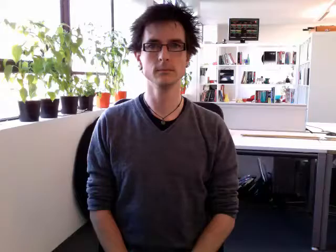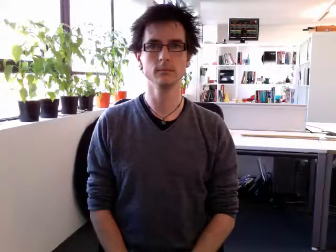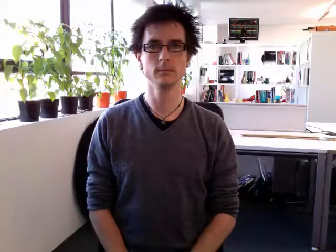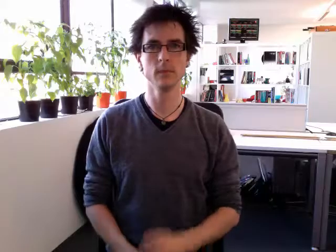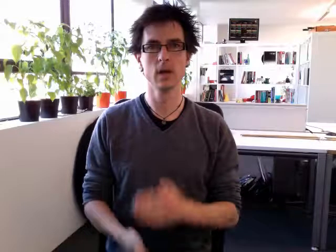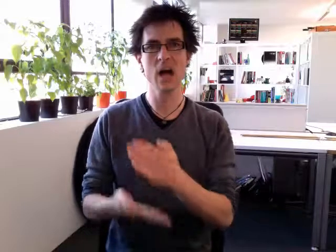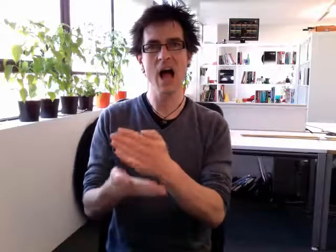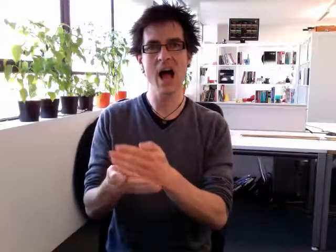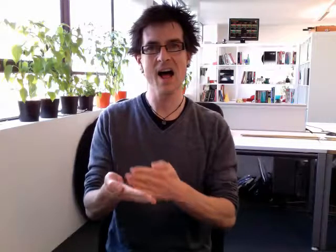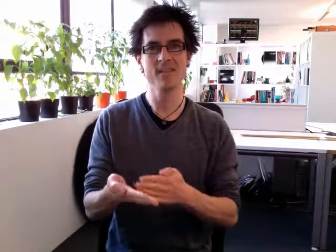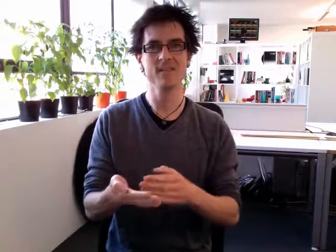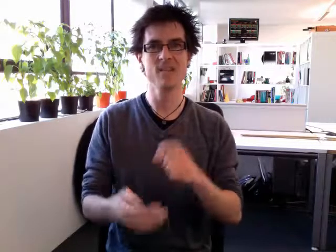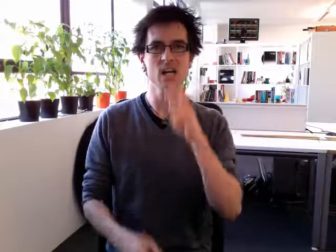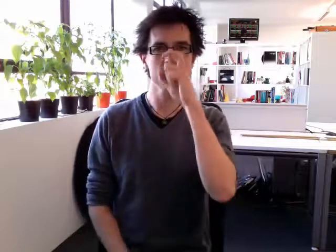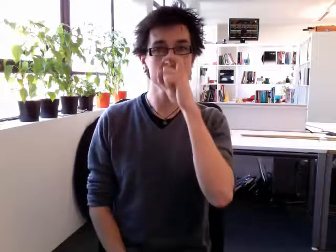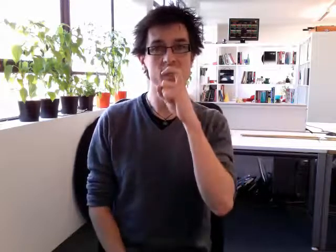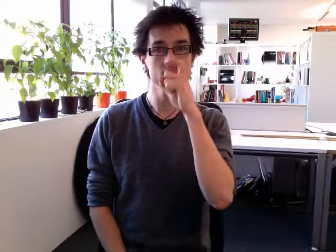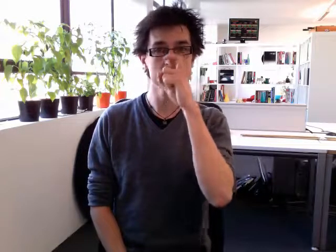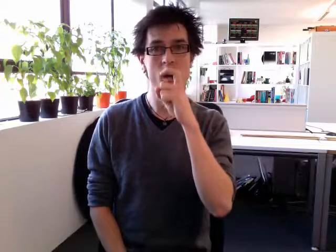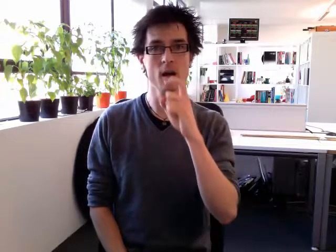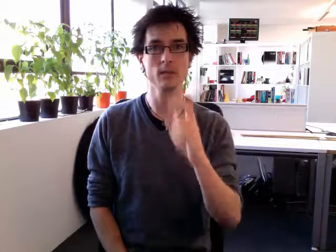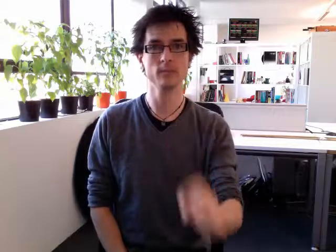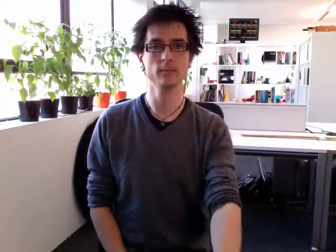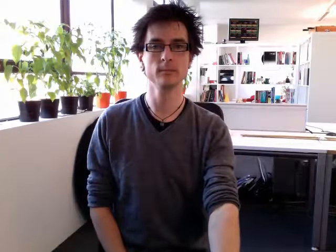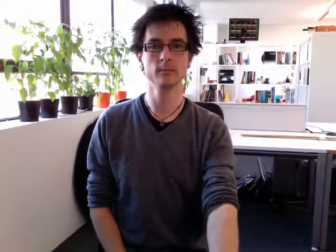half sister